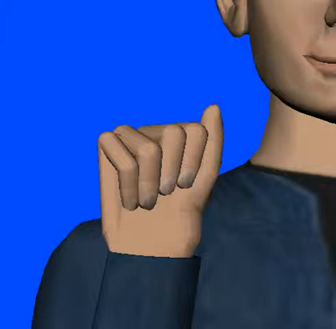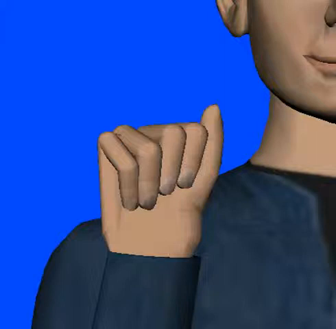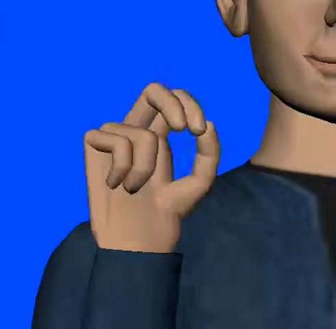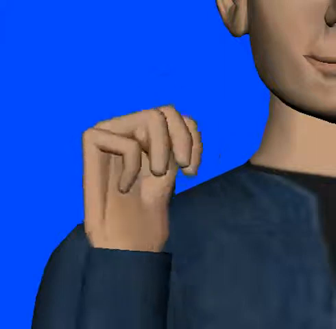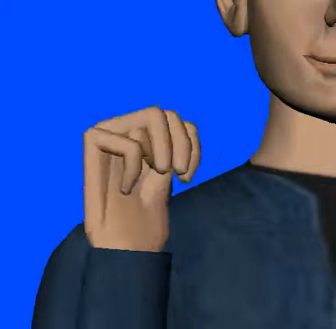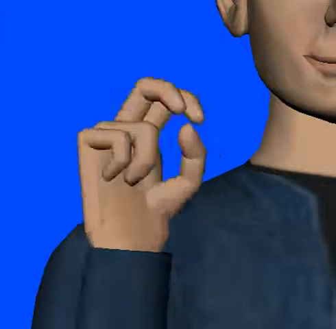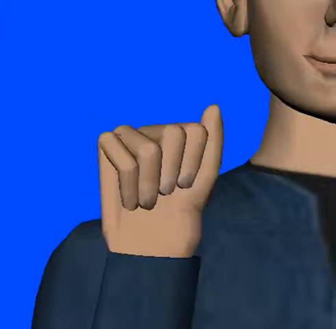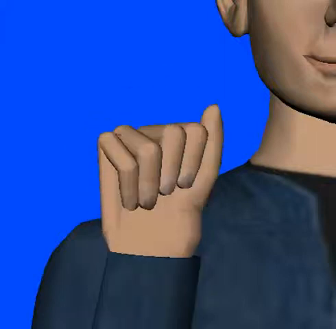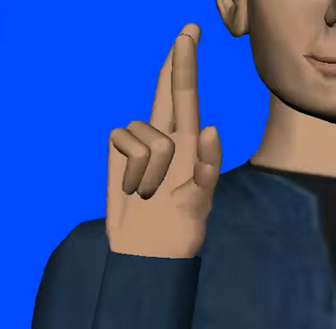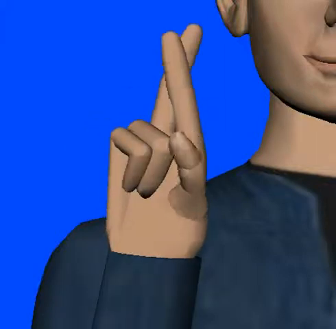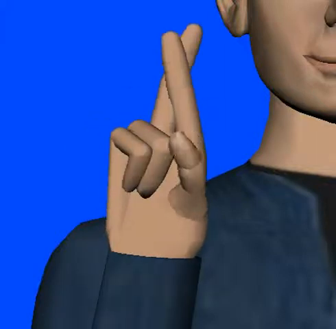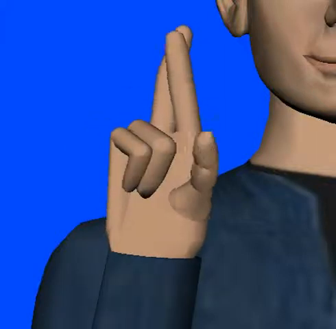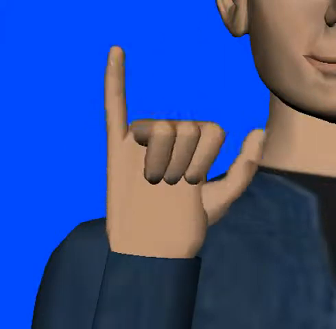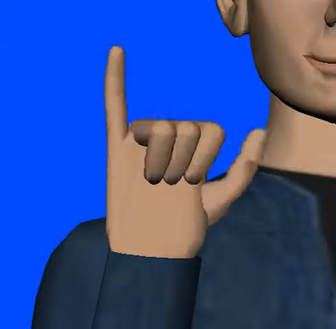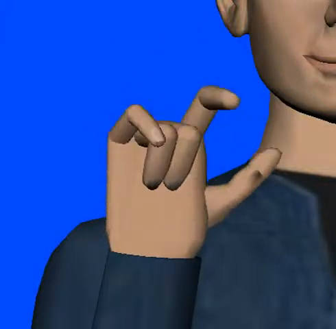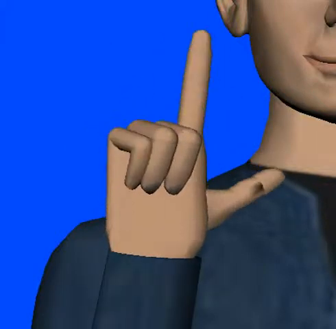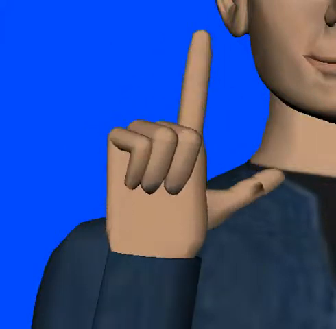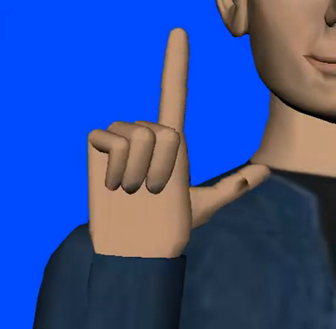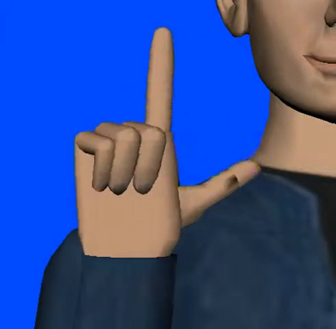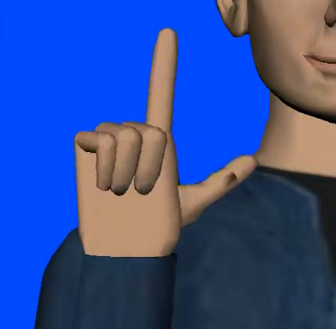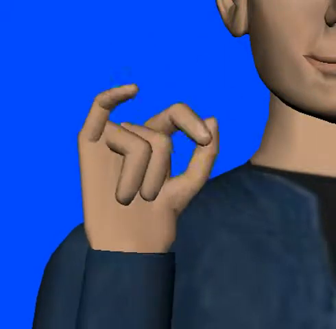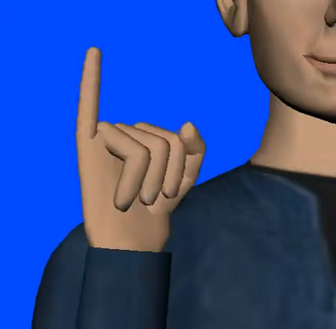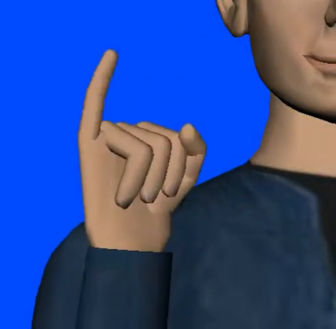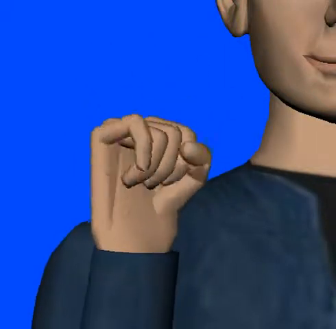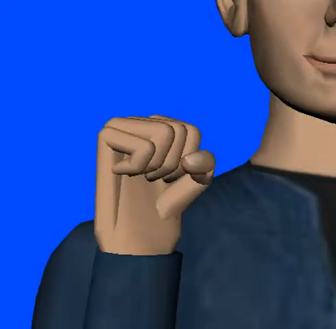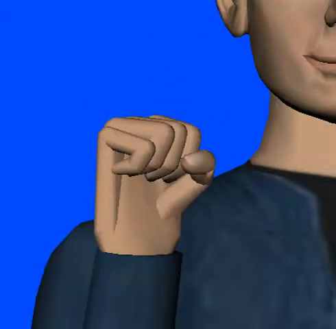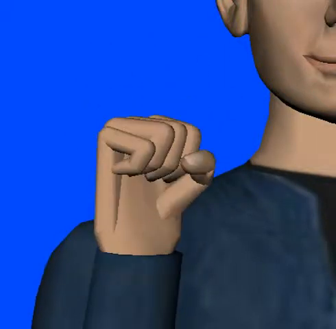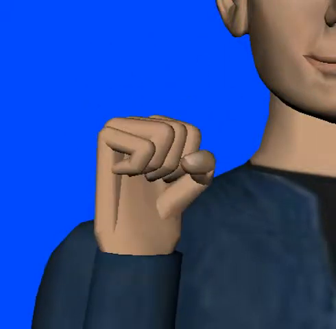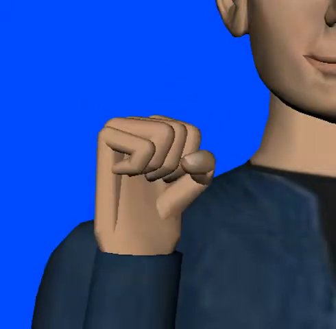amaryllis